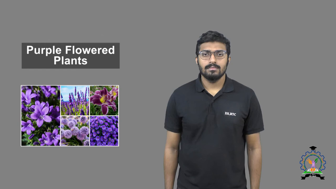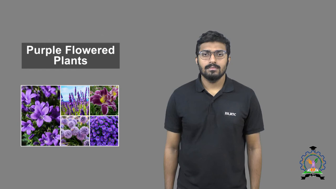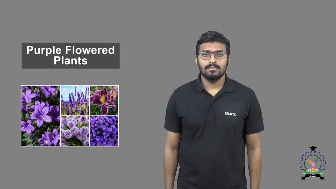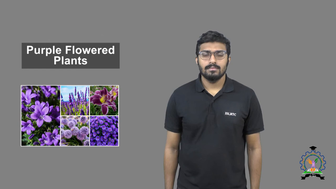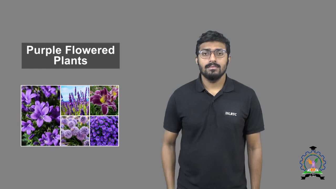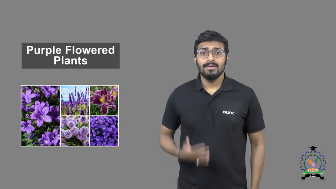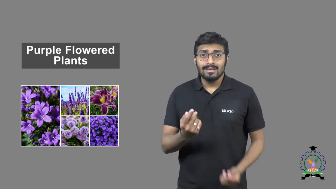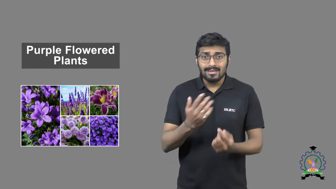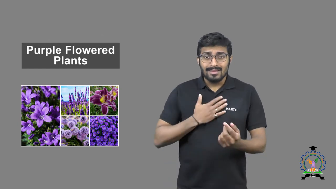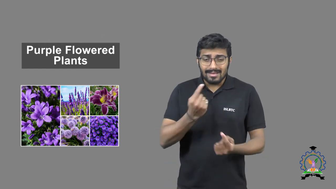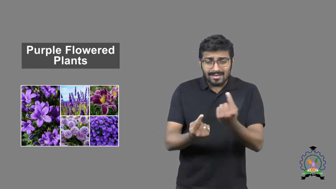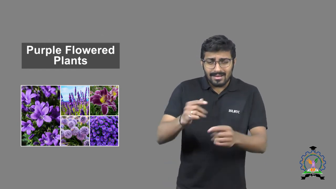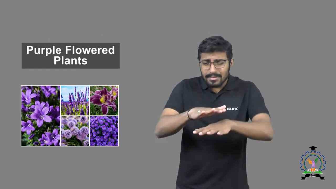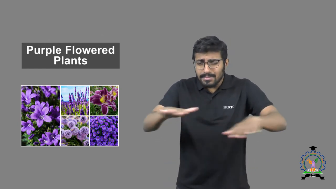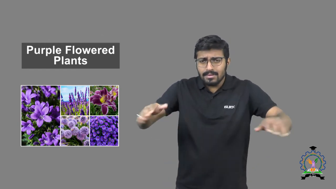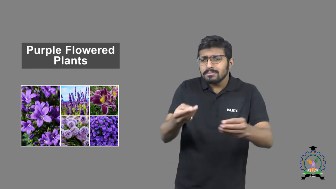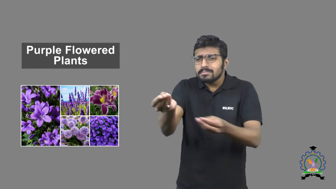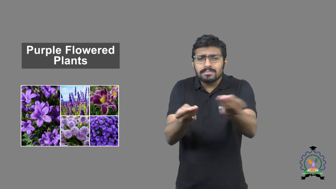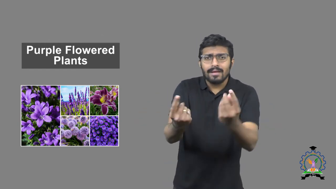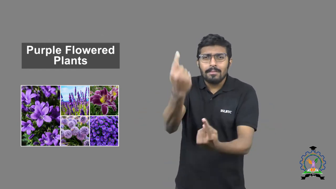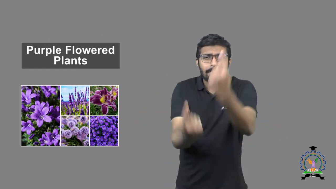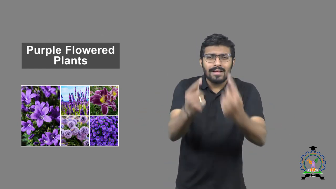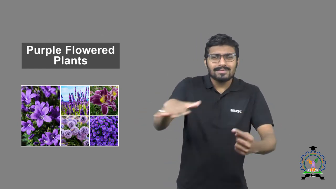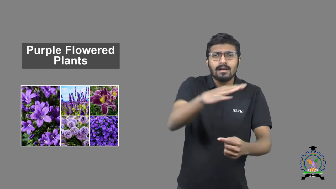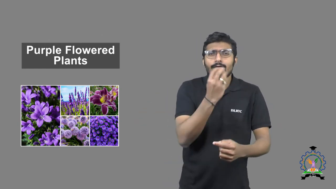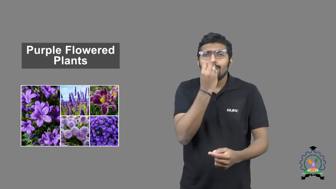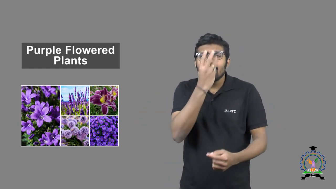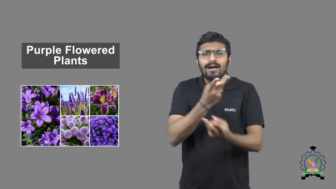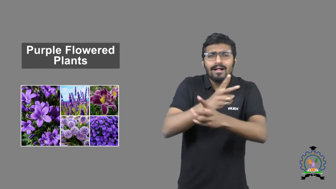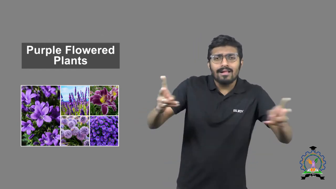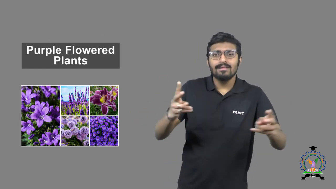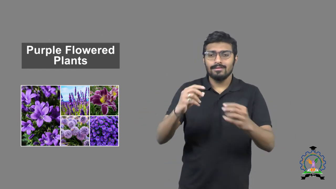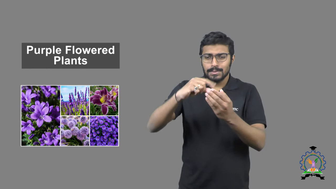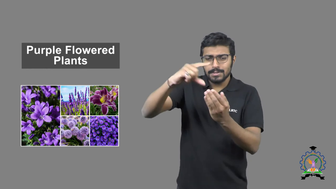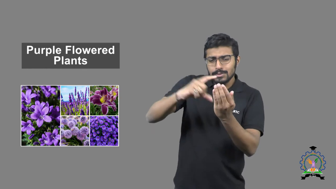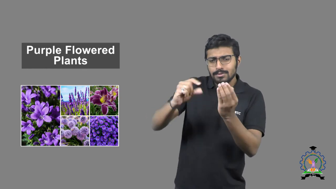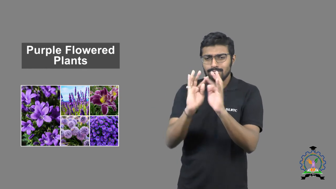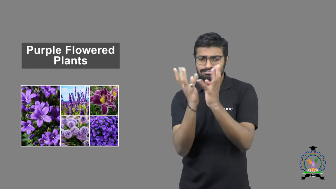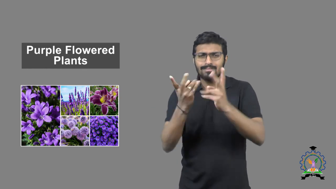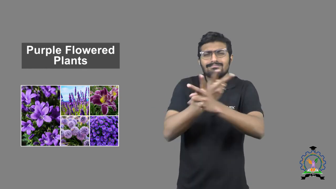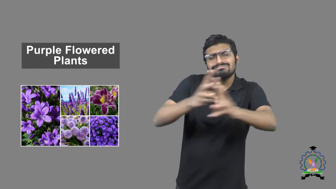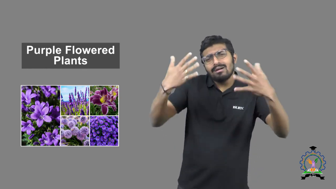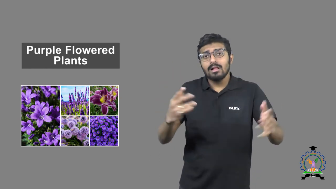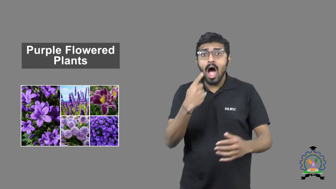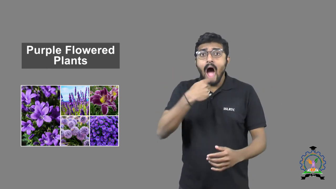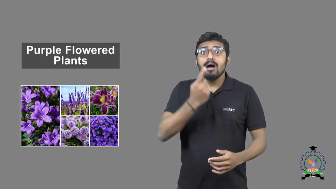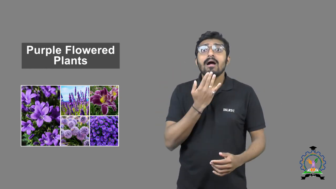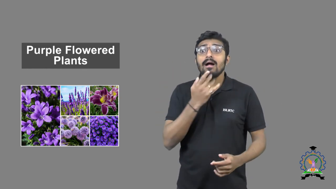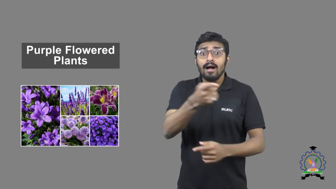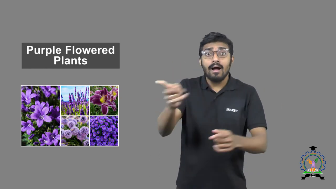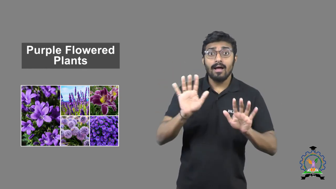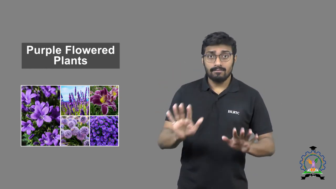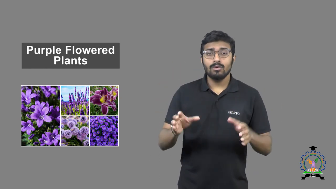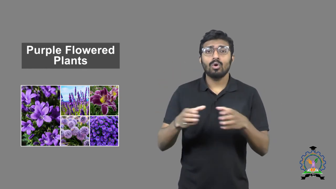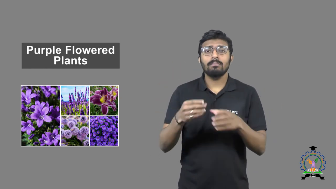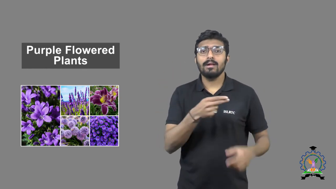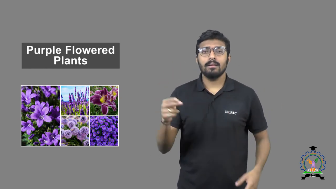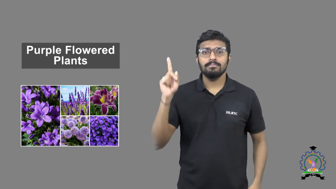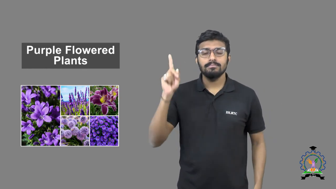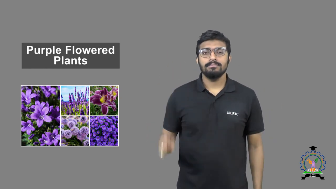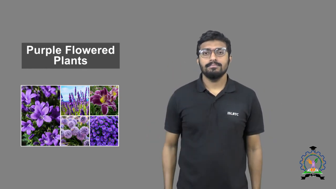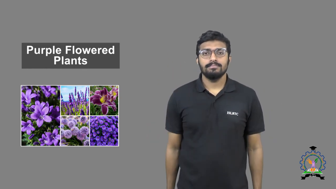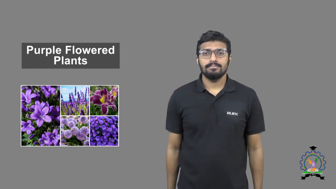Purple Flowered Plants